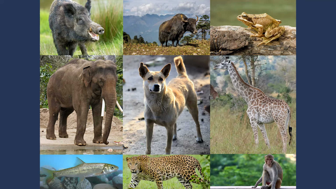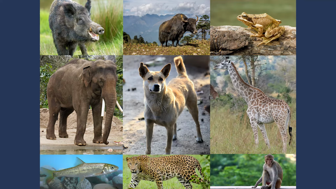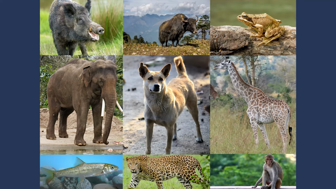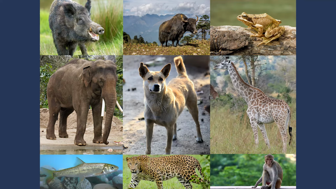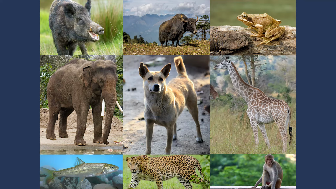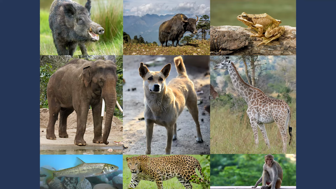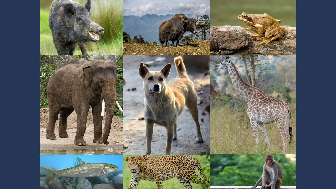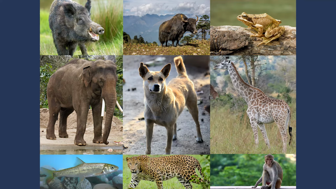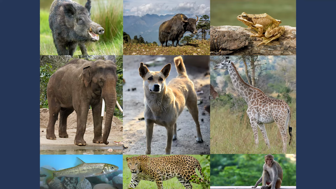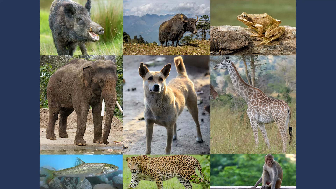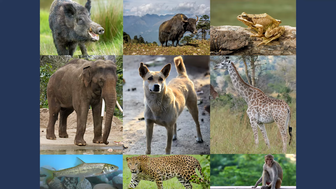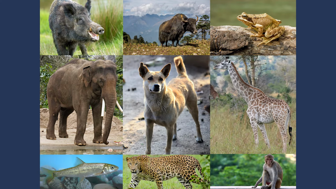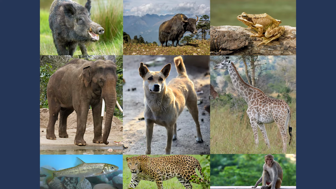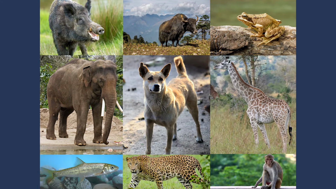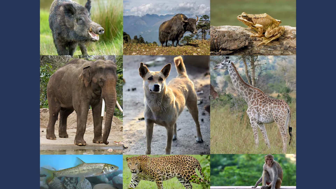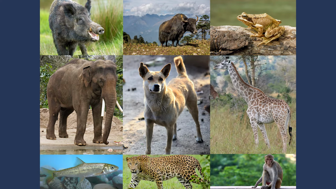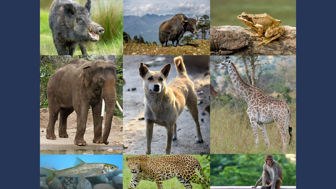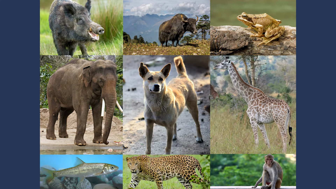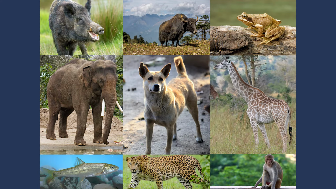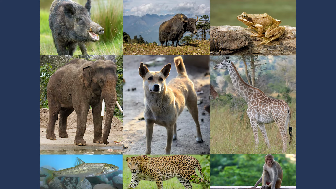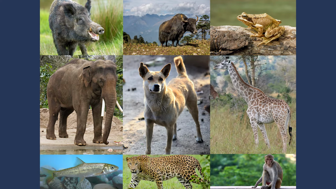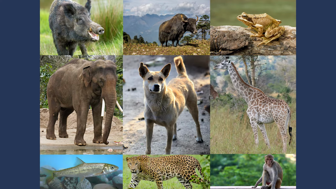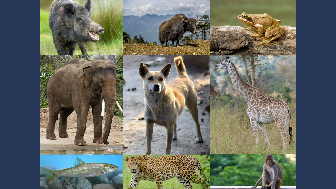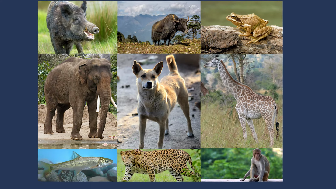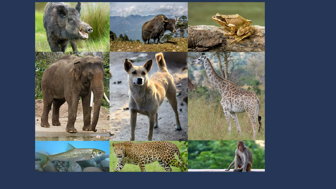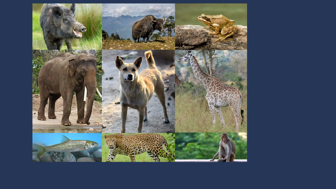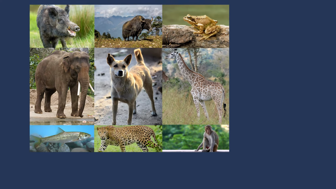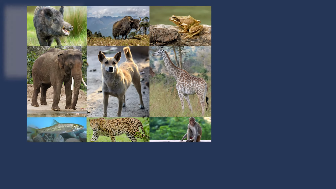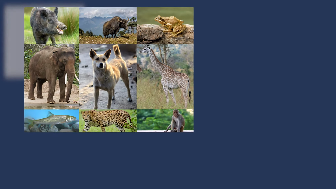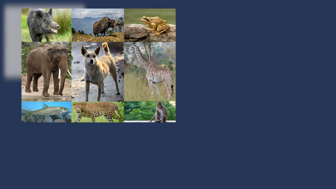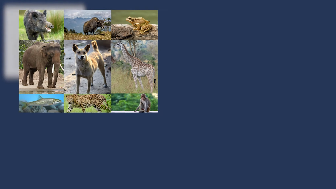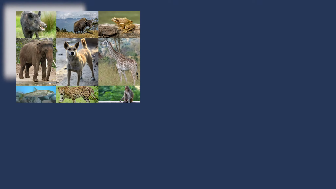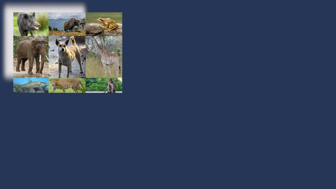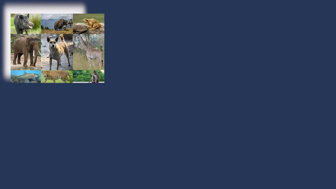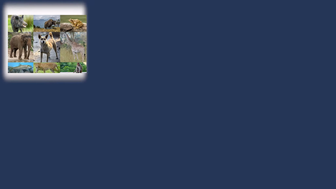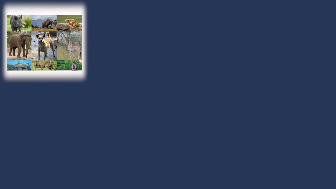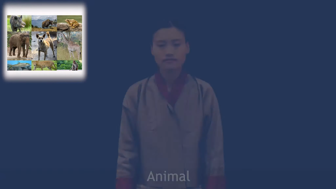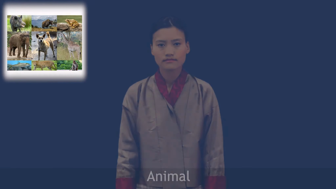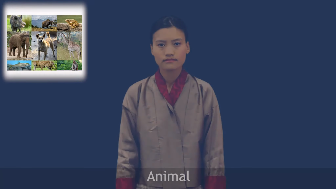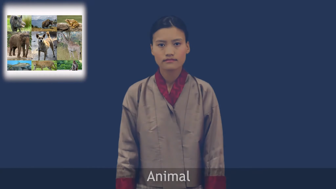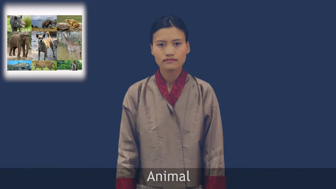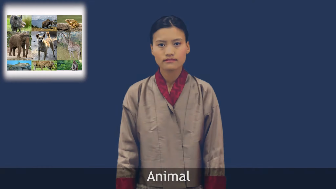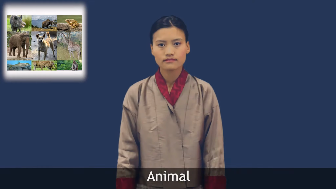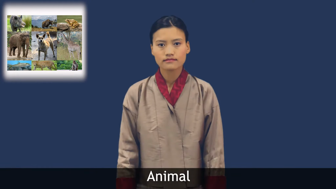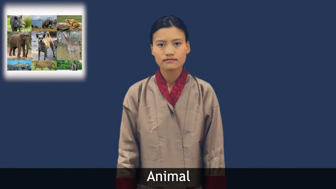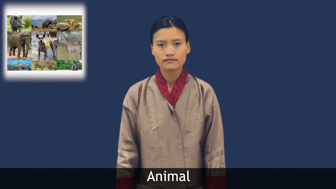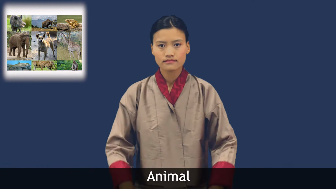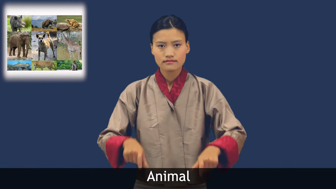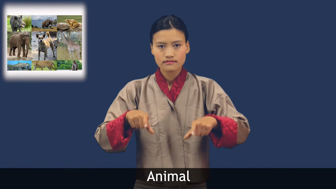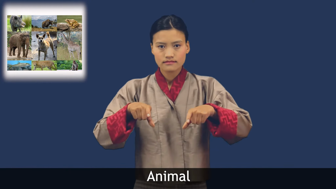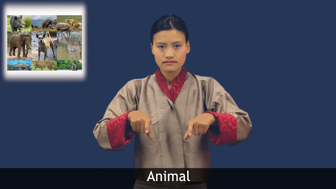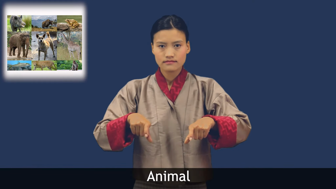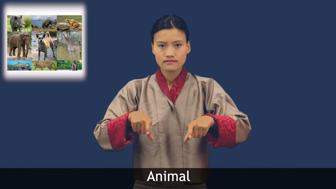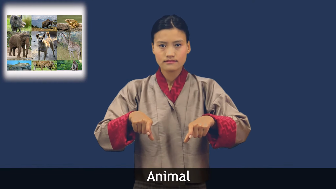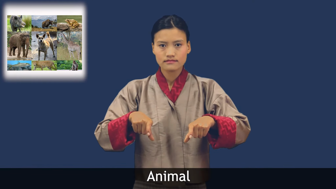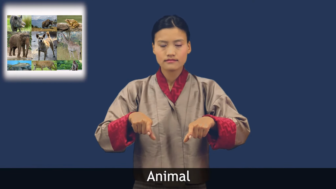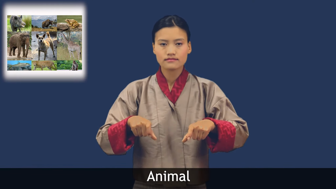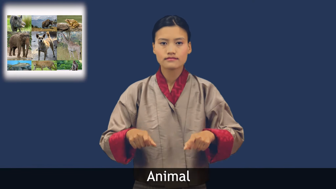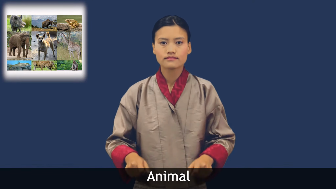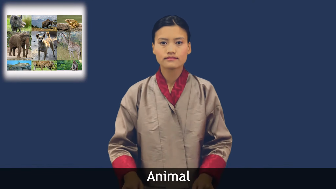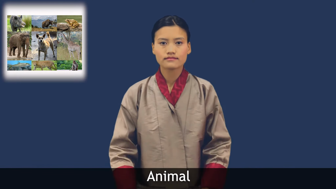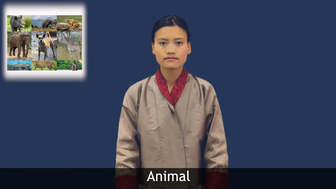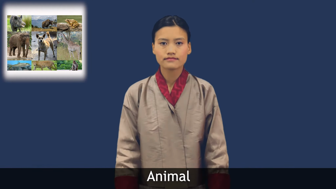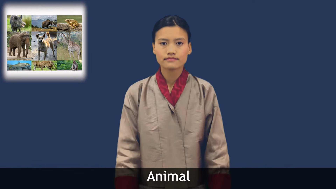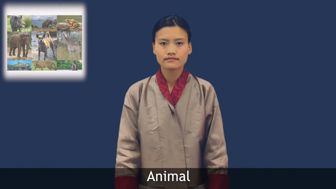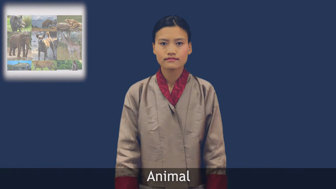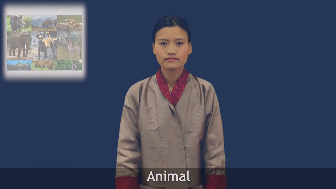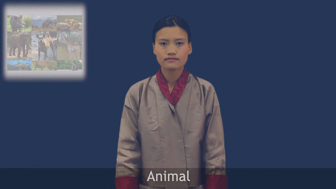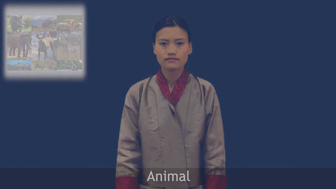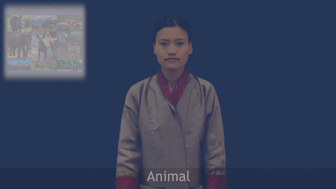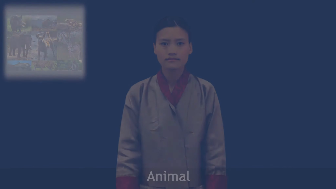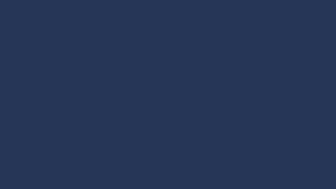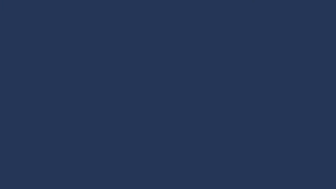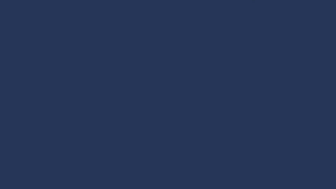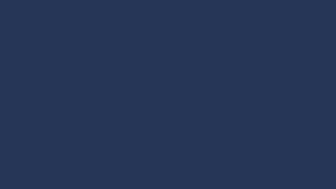Animal